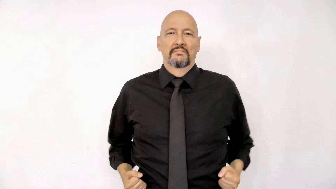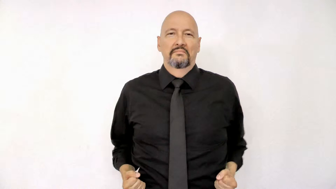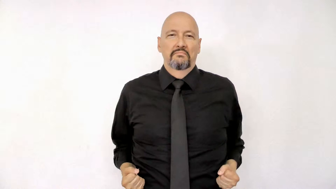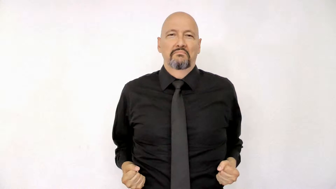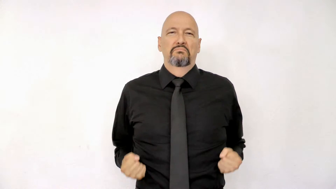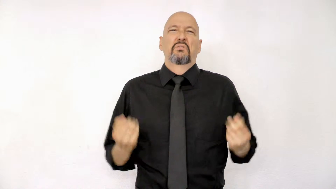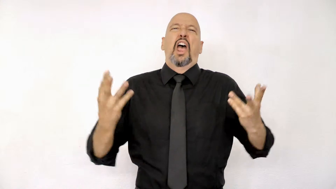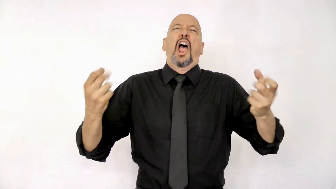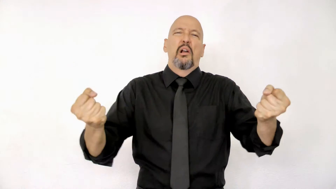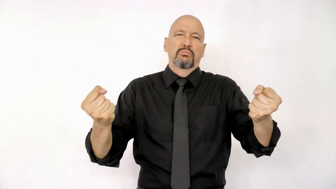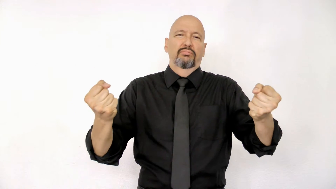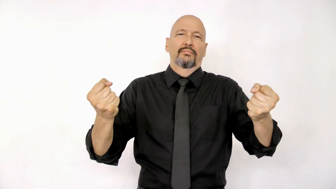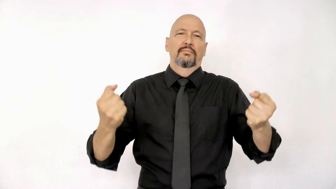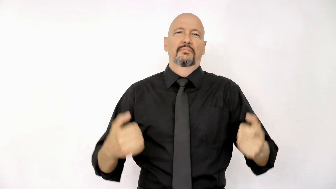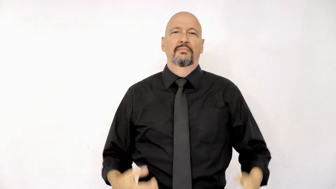spendthrift, blow all your money, burn through your money, squander, big spender